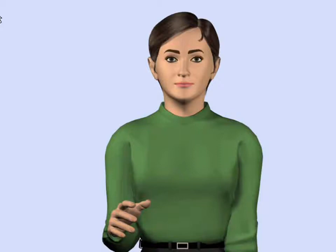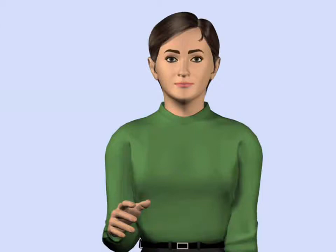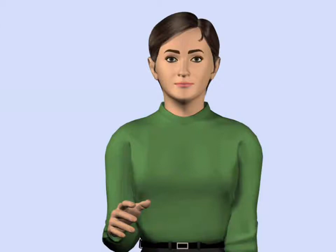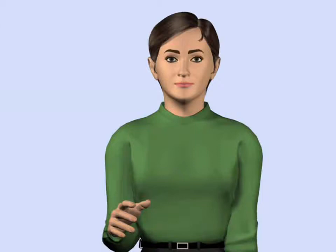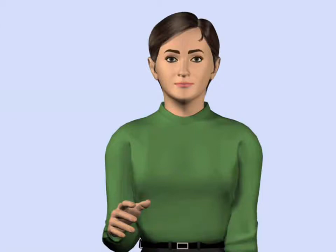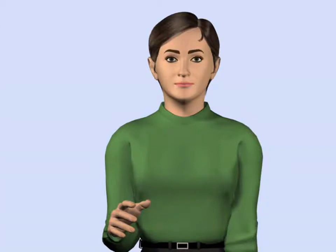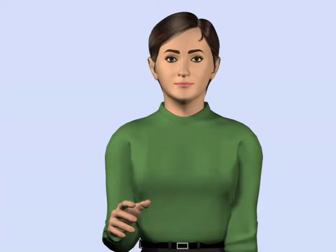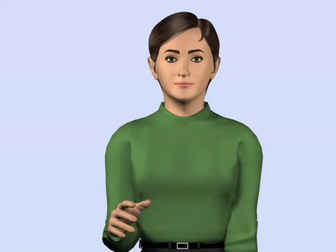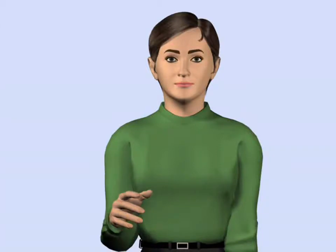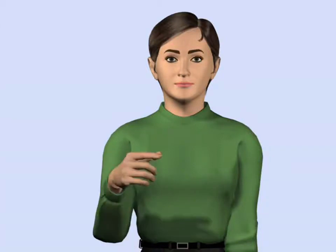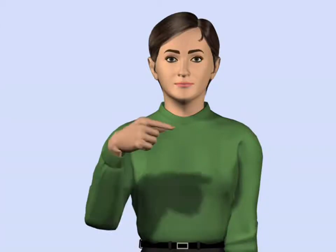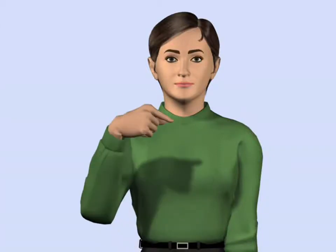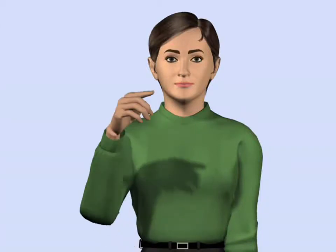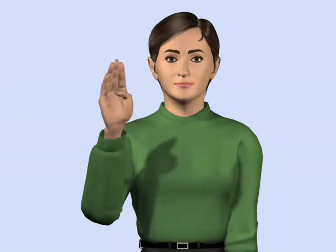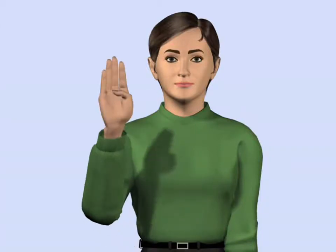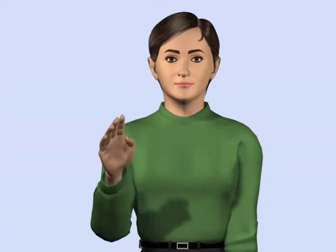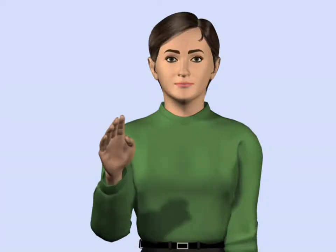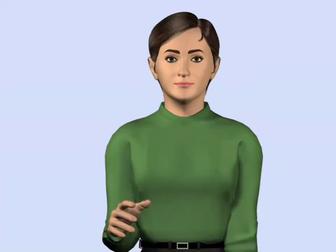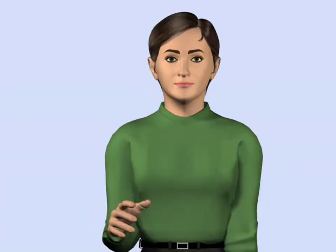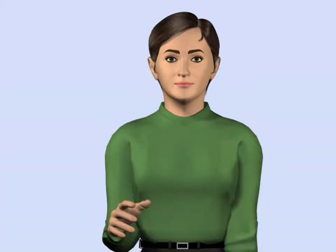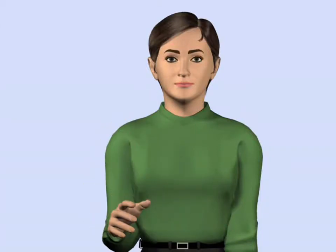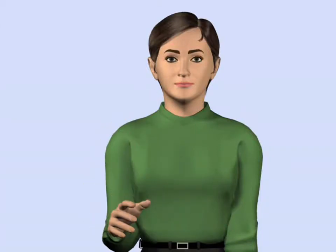quarterback